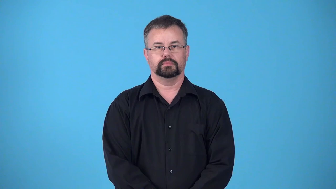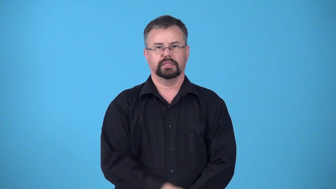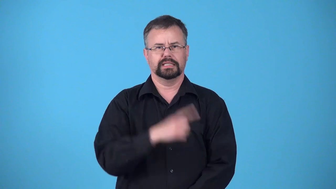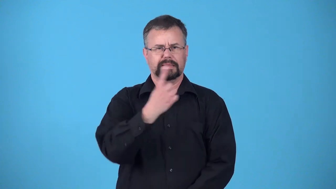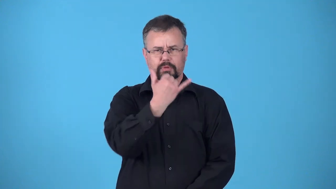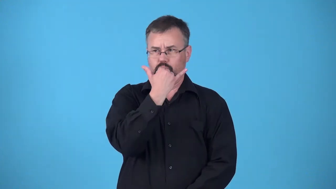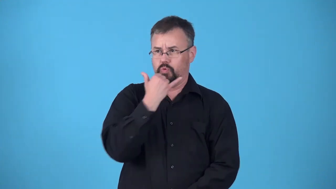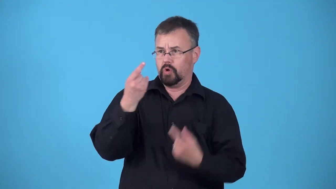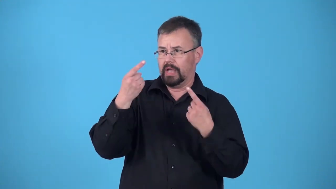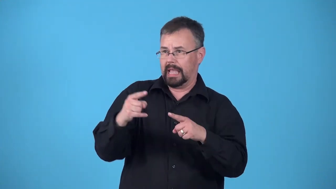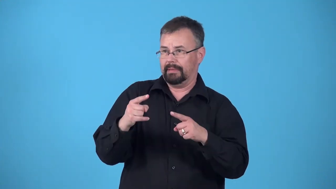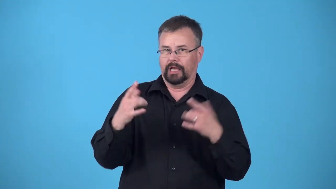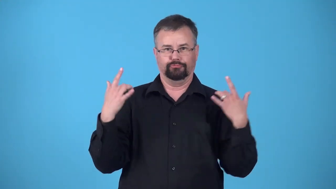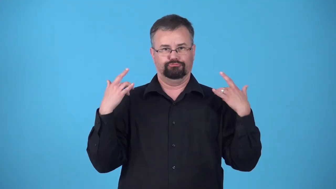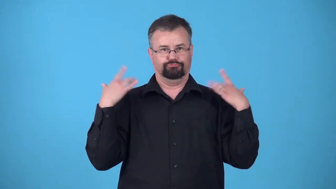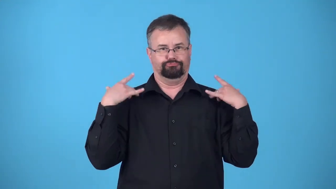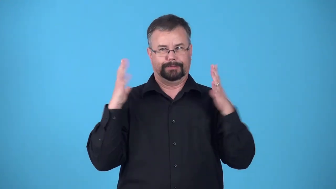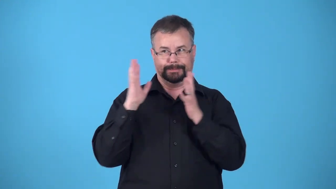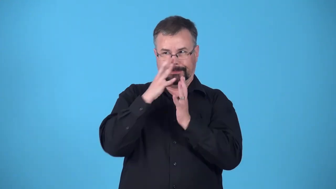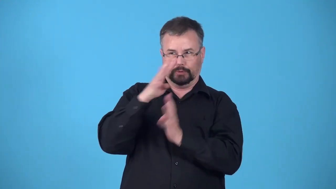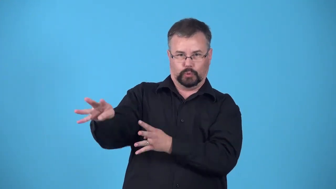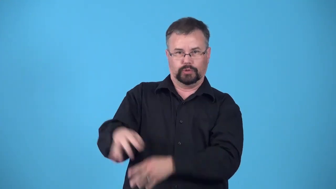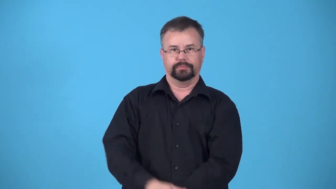connive